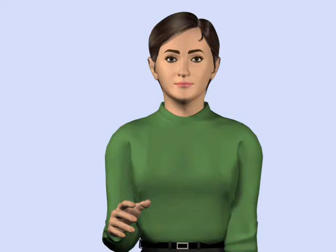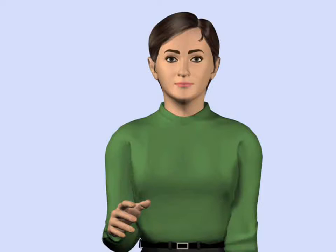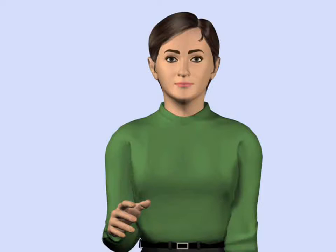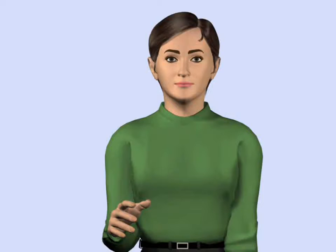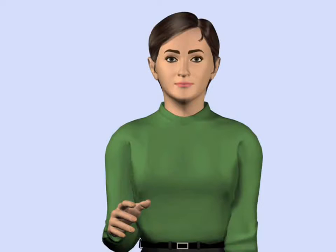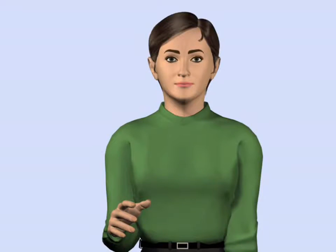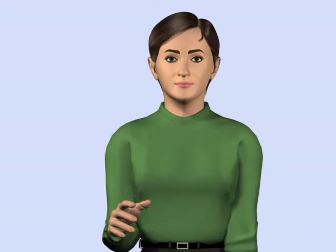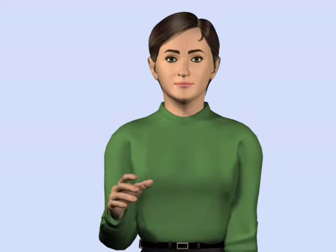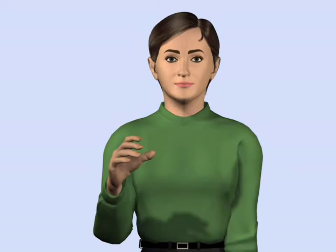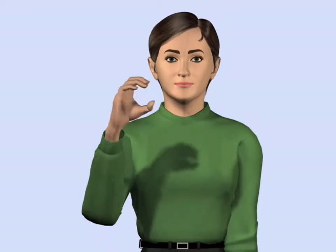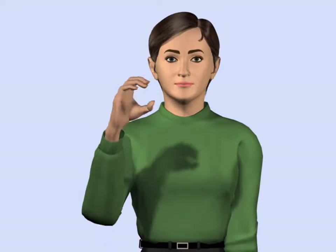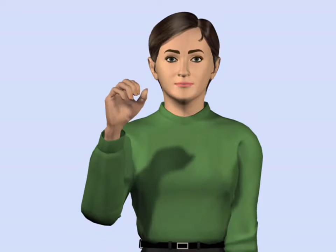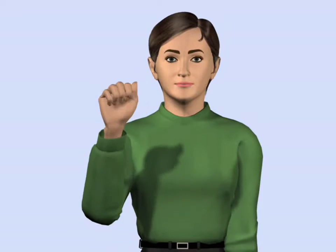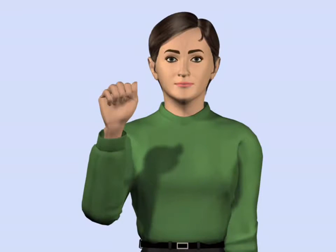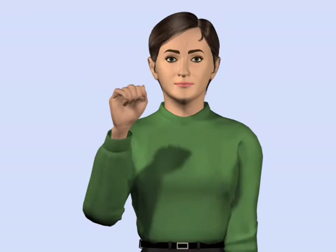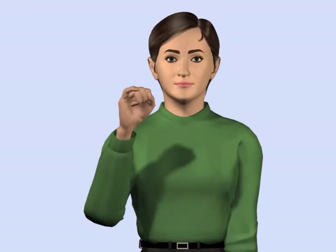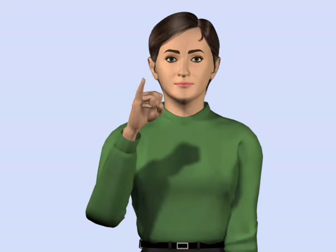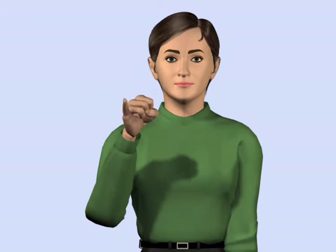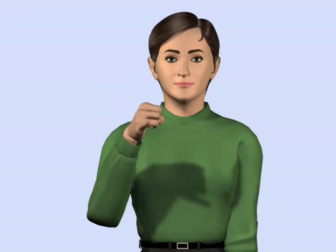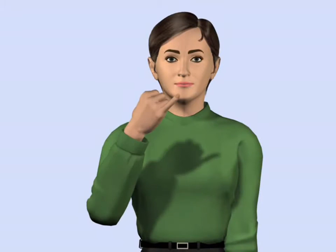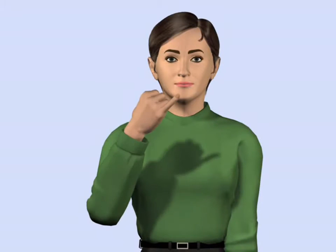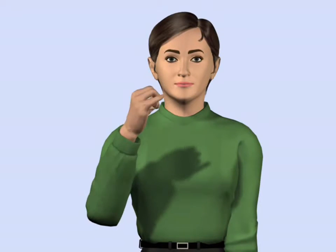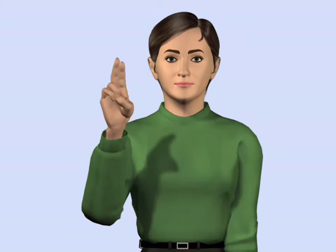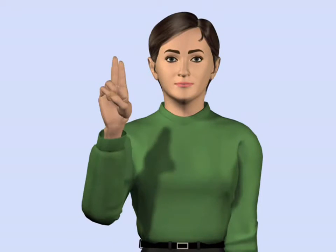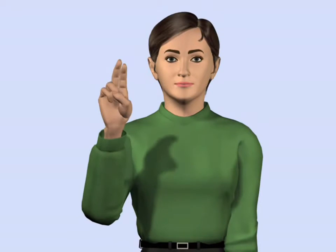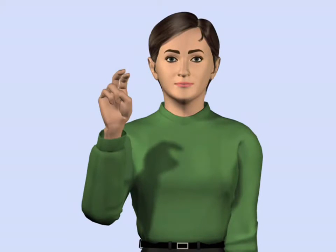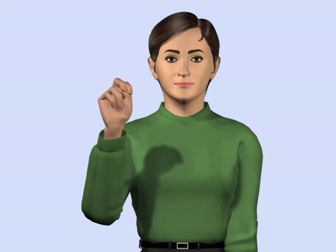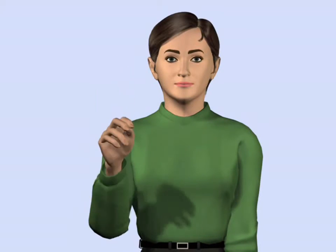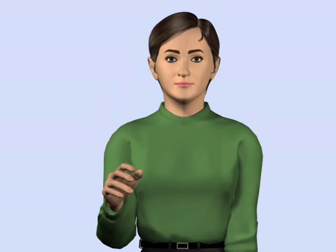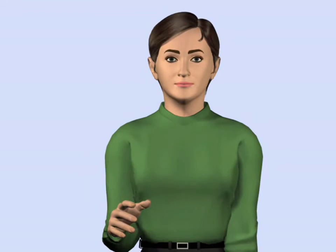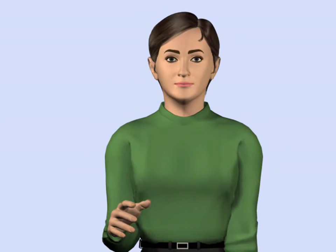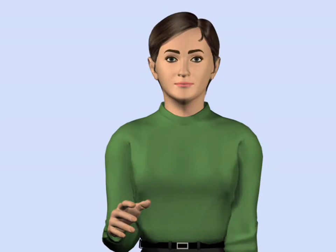cajun